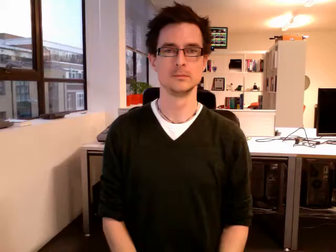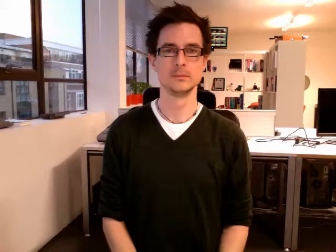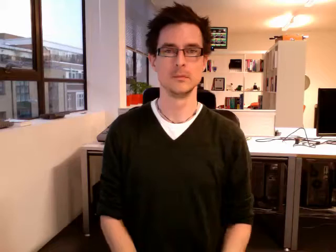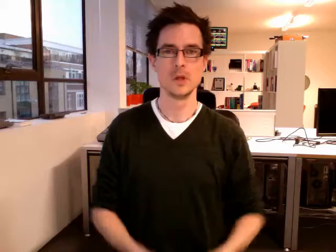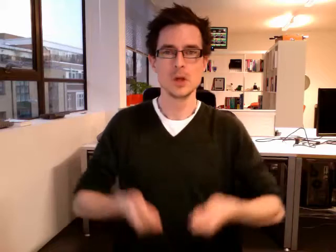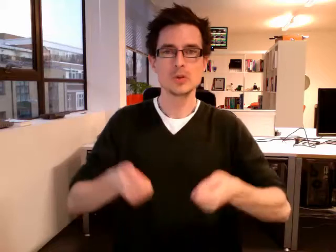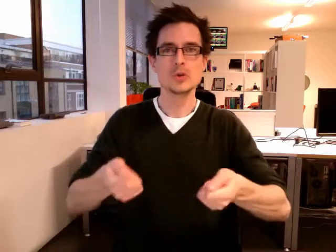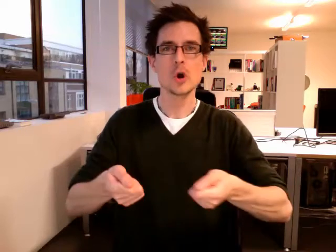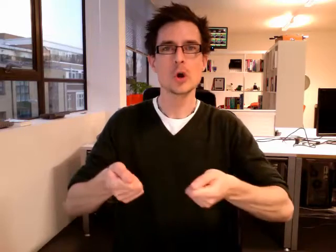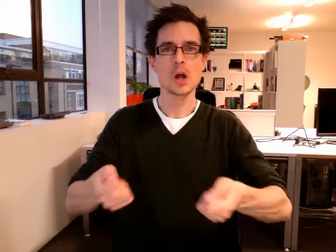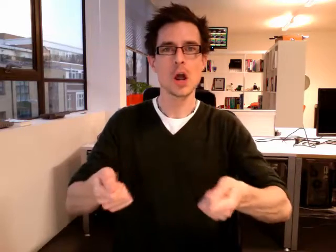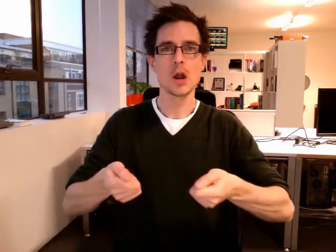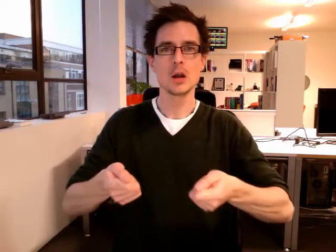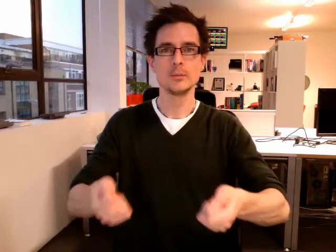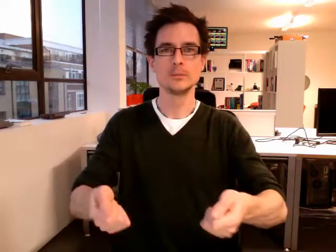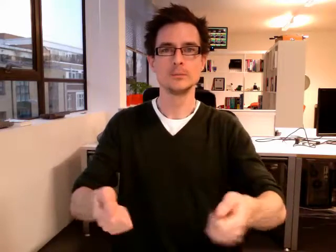cooker